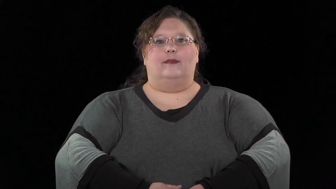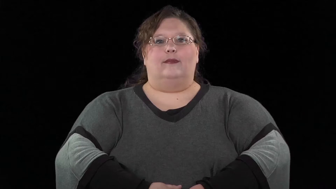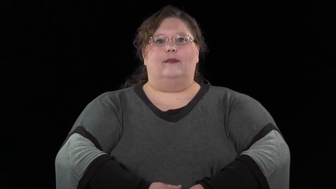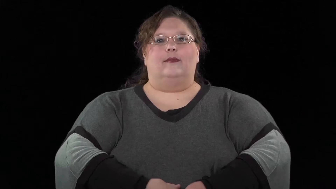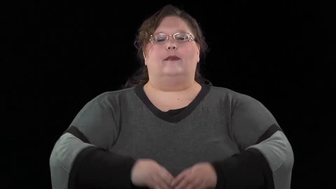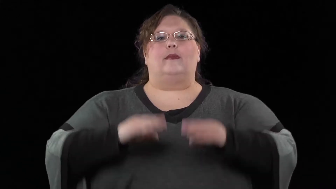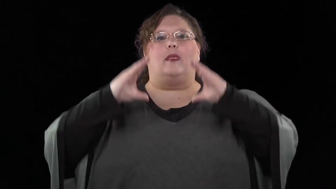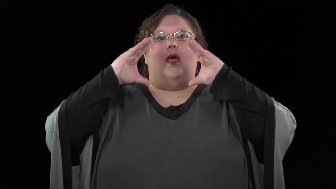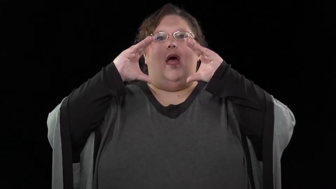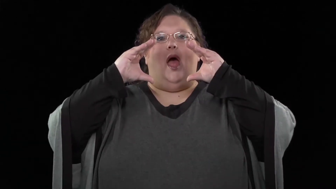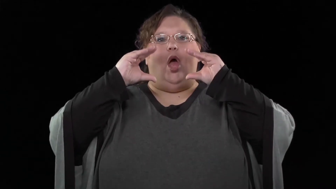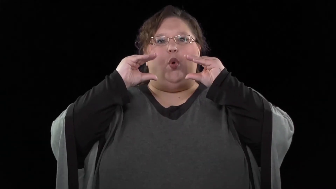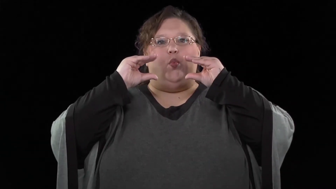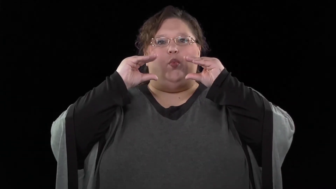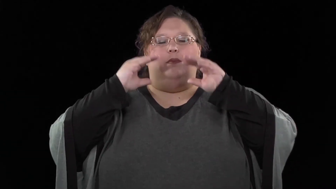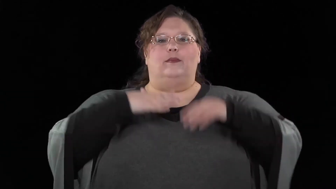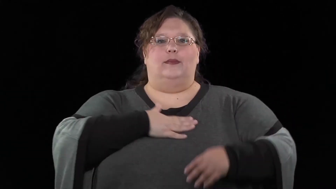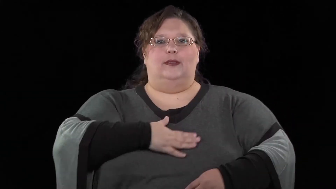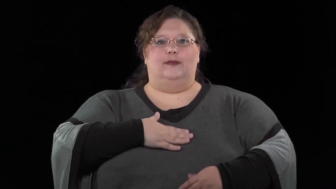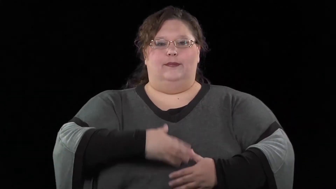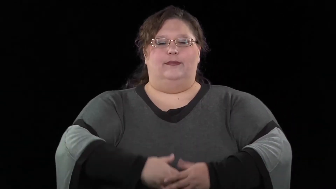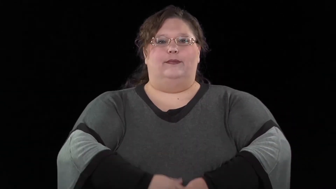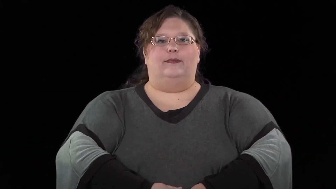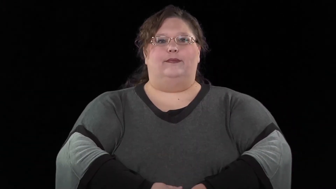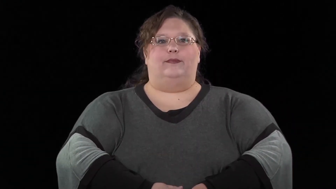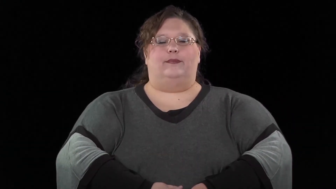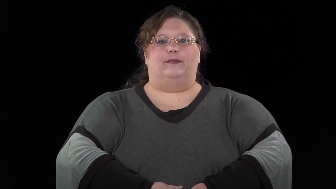Please close your mouth